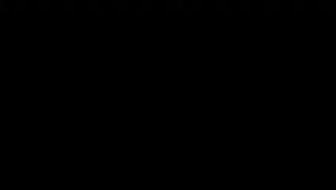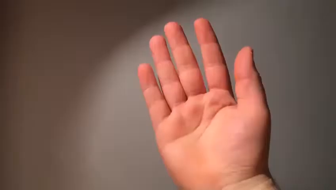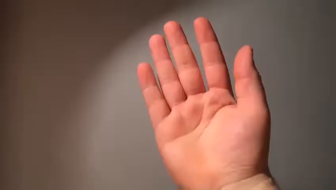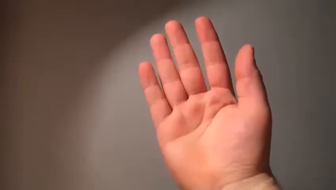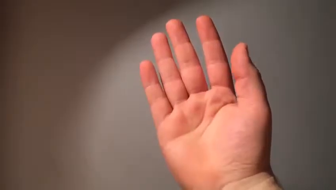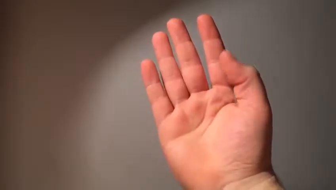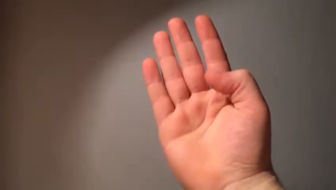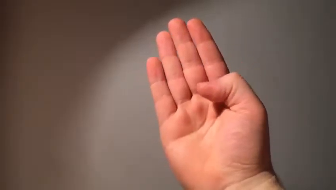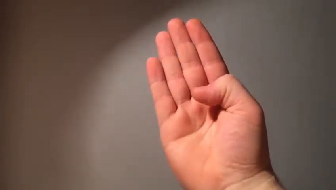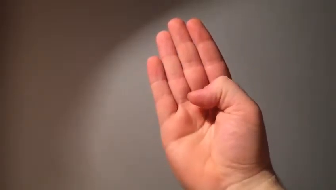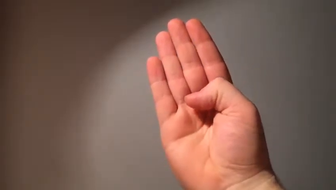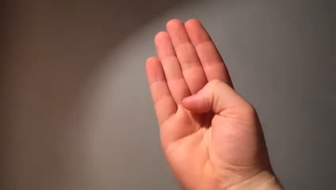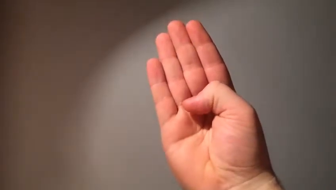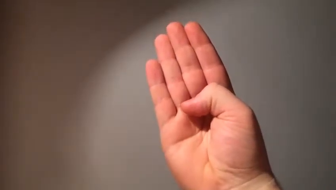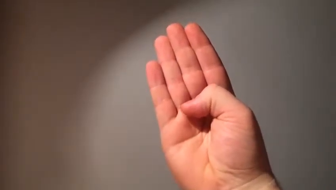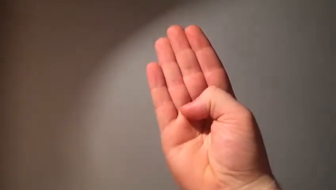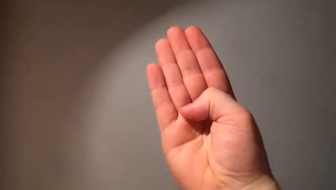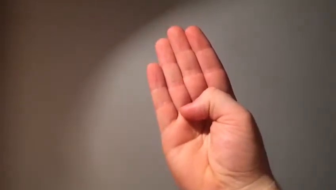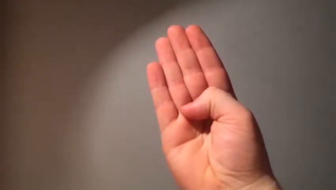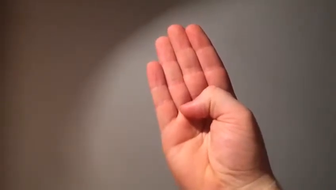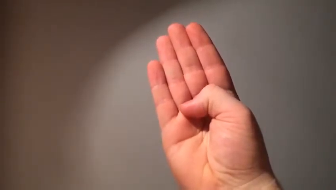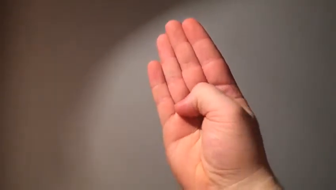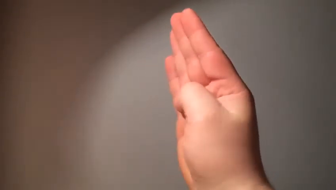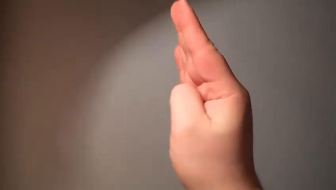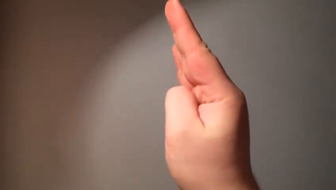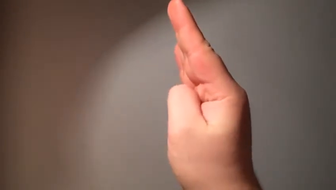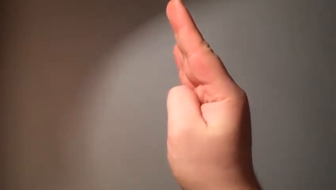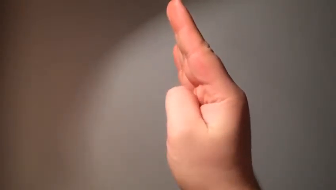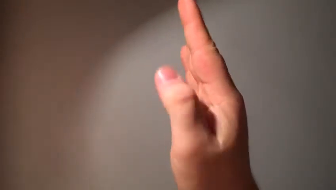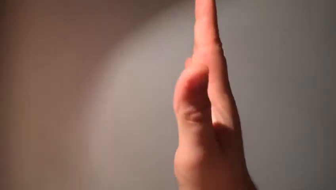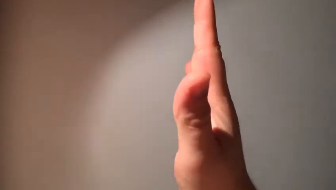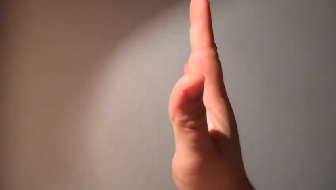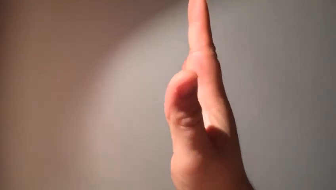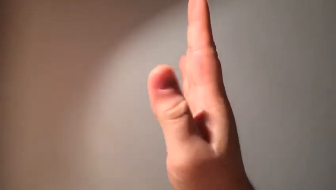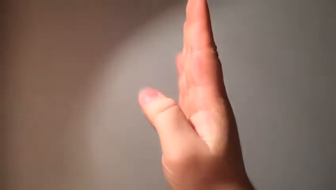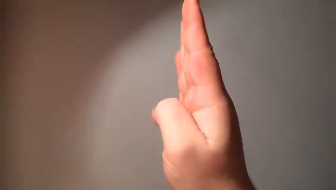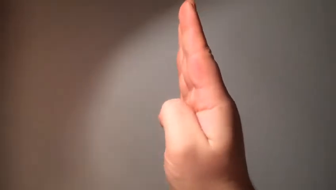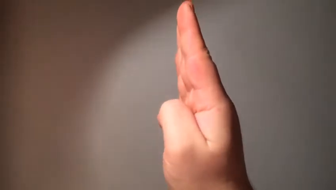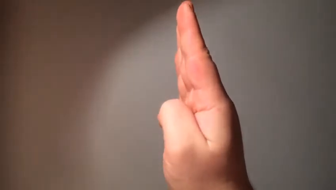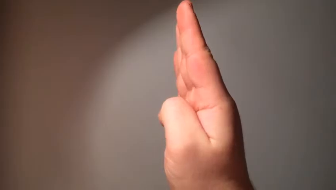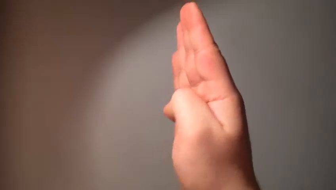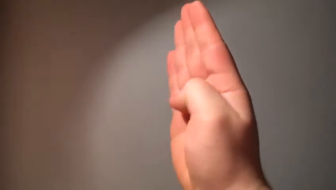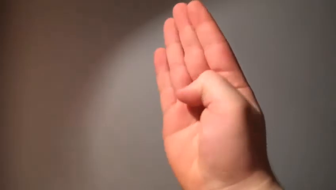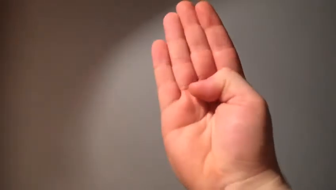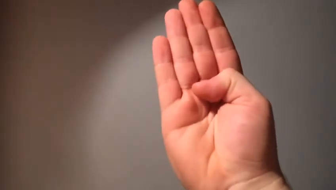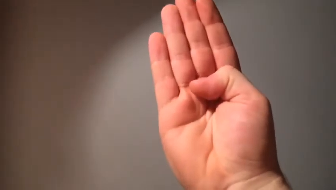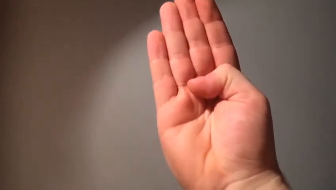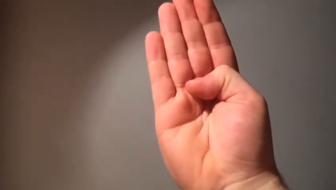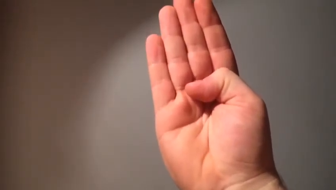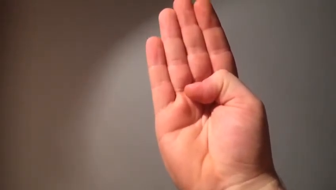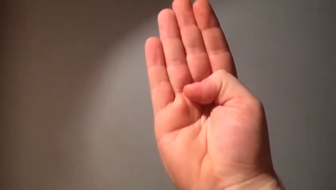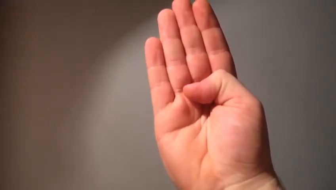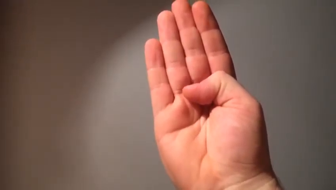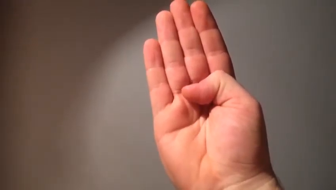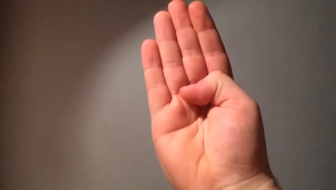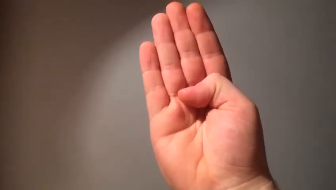B